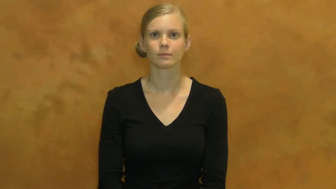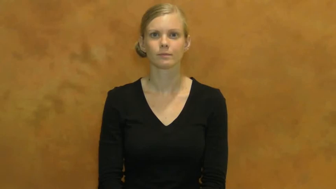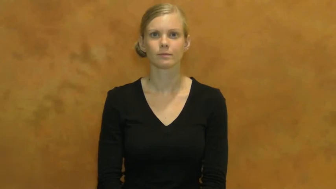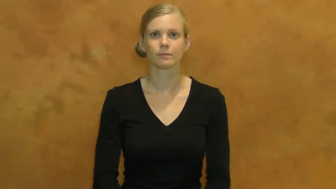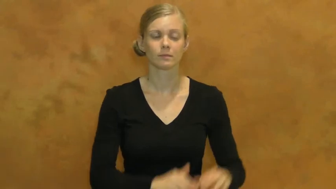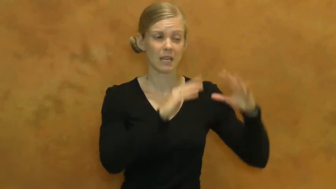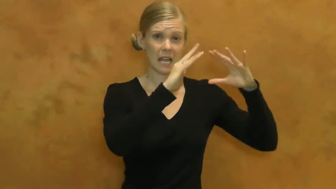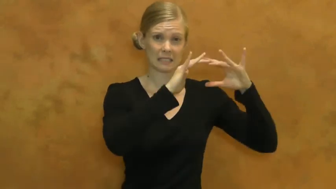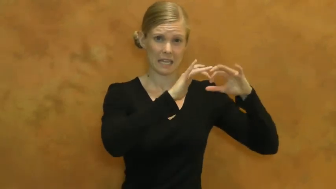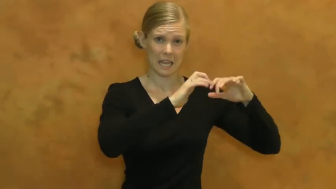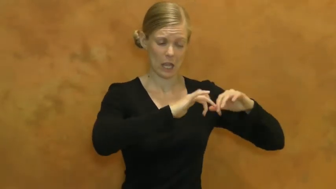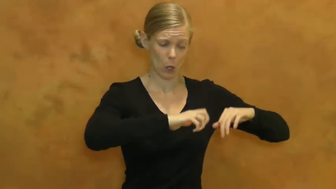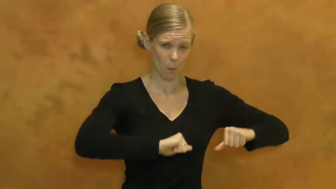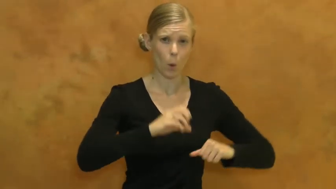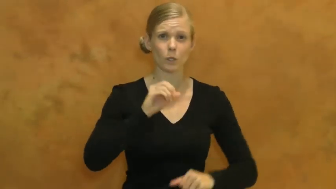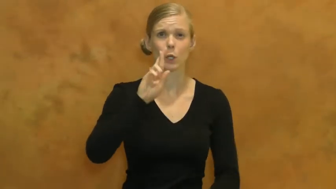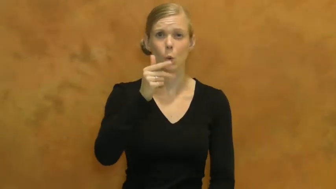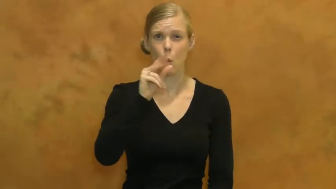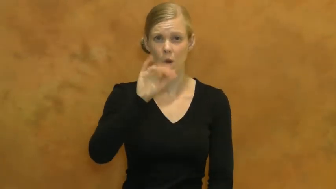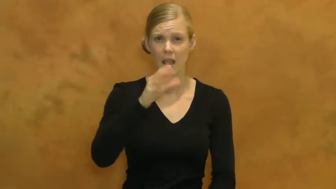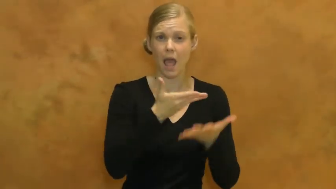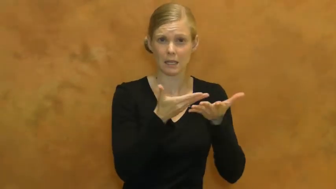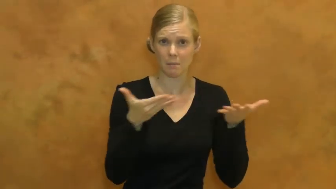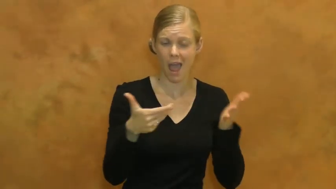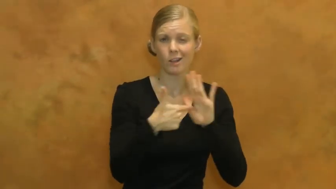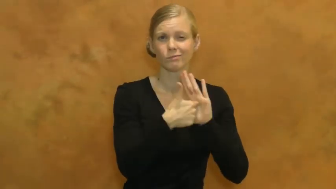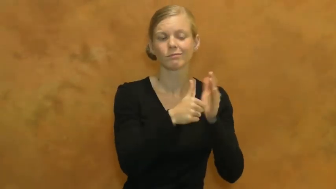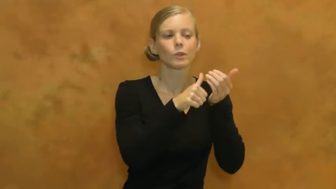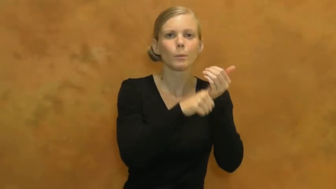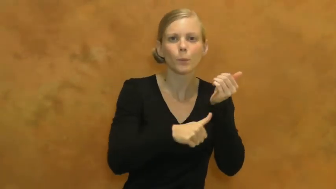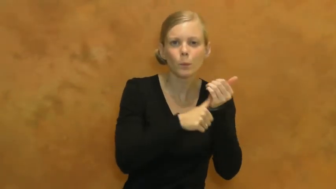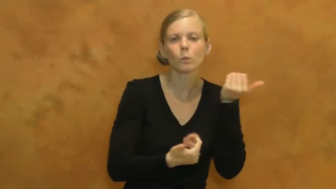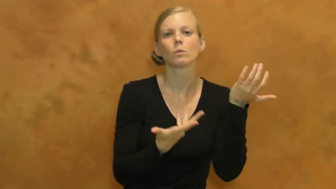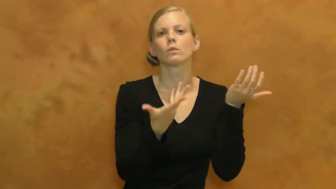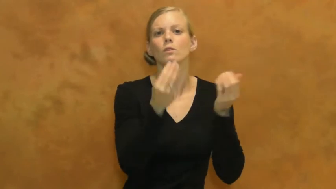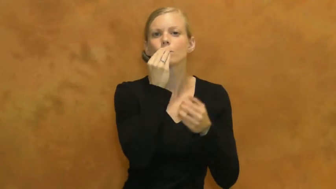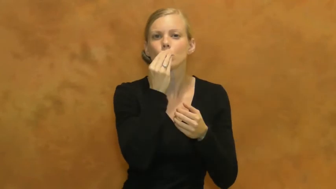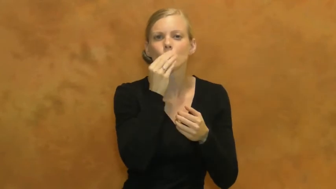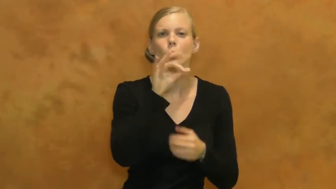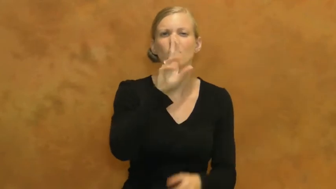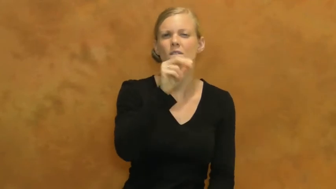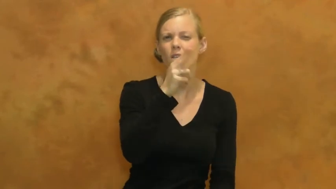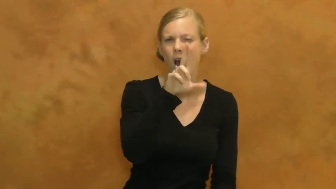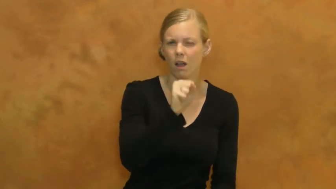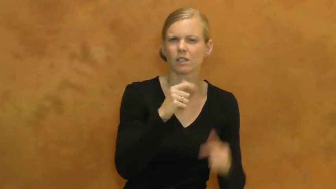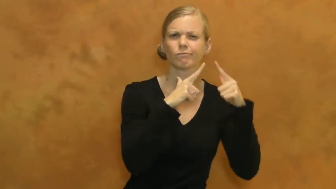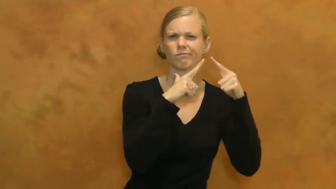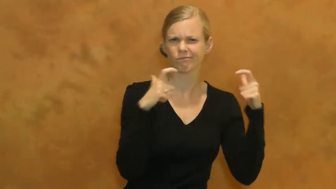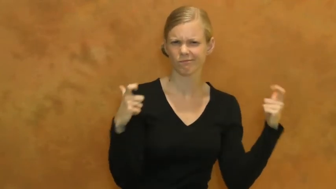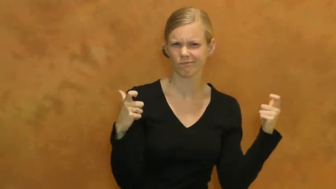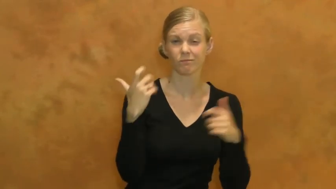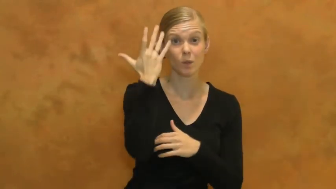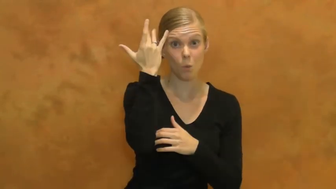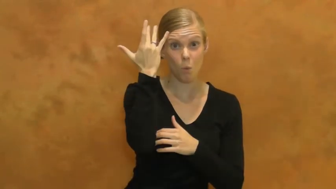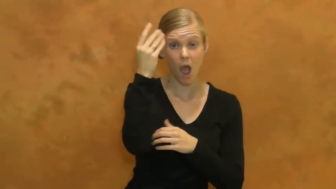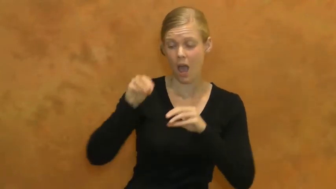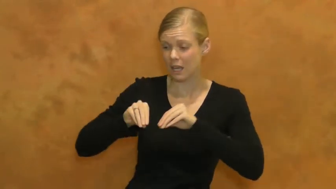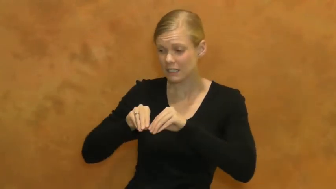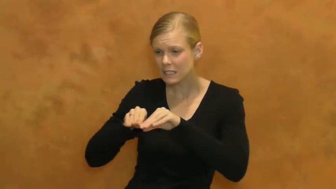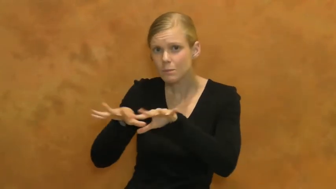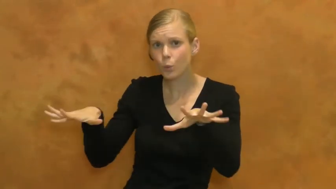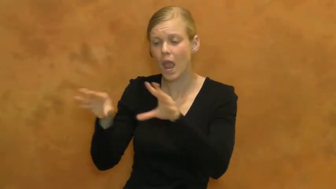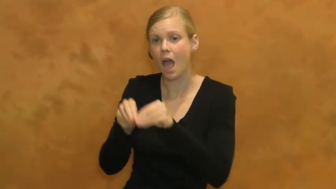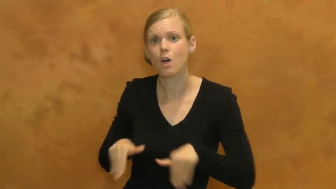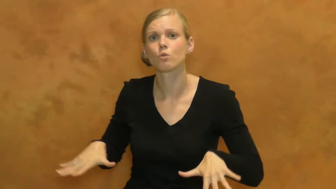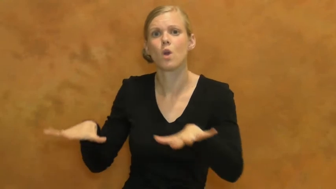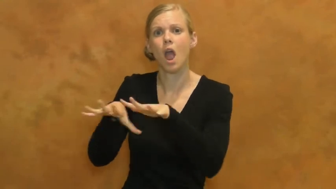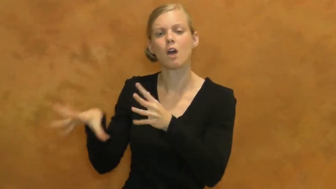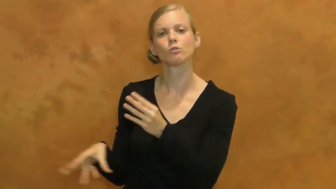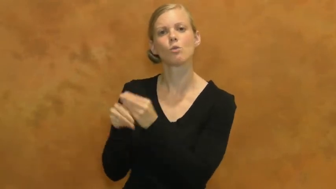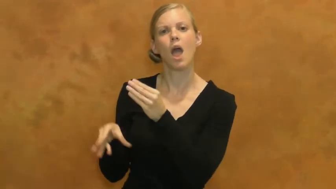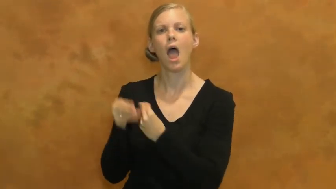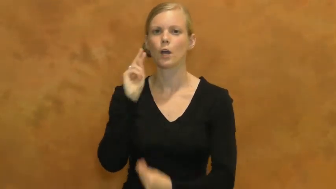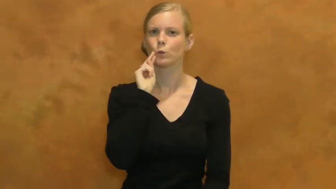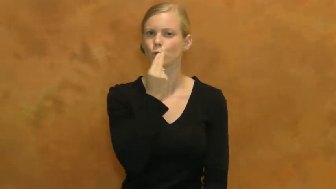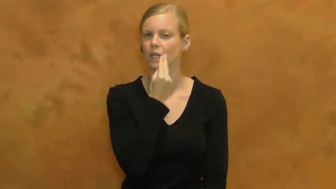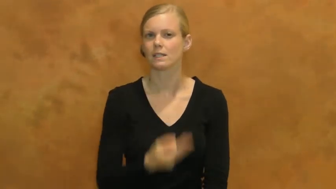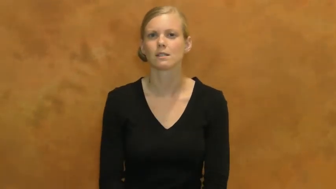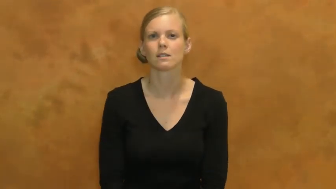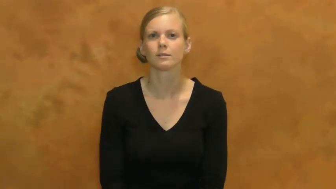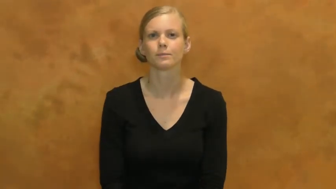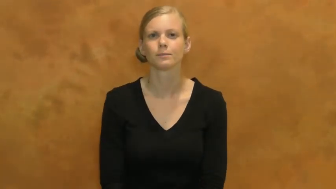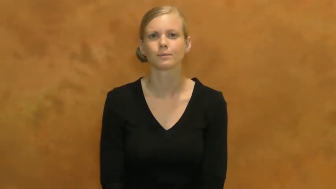composting